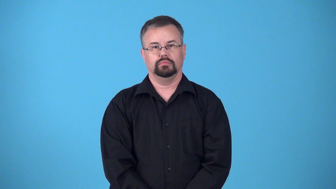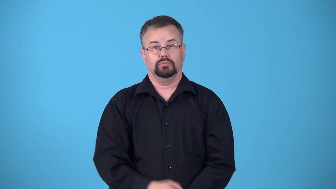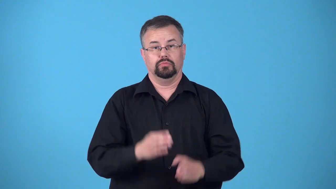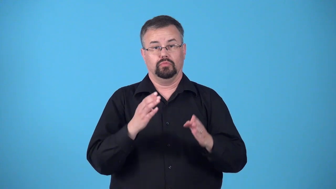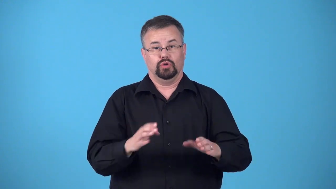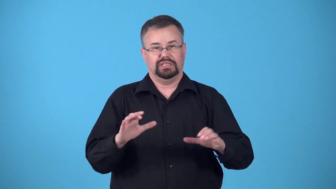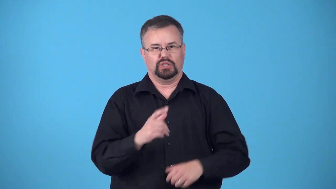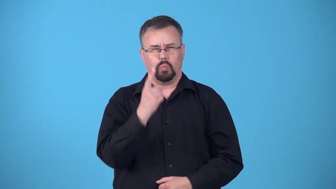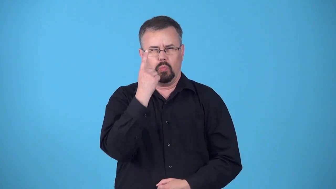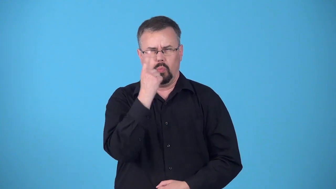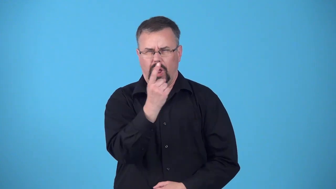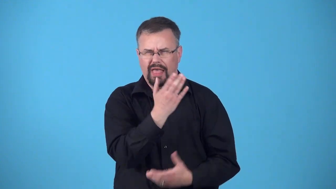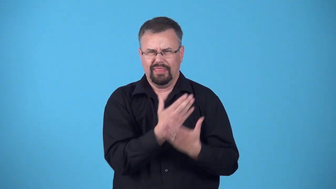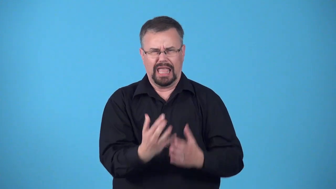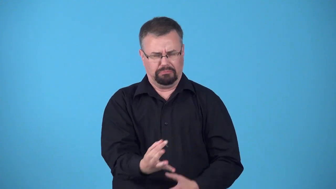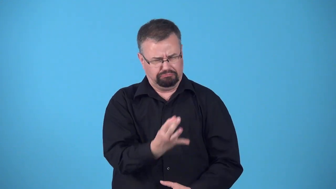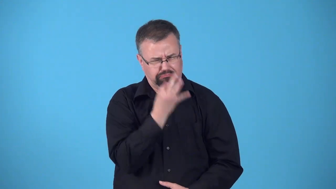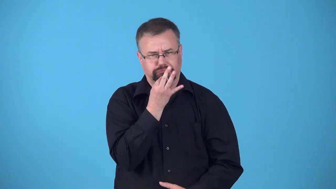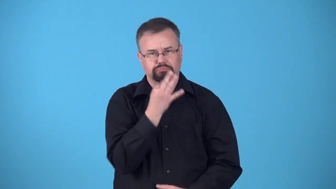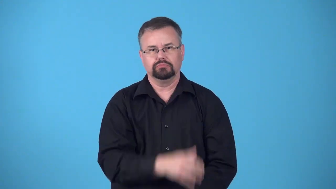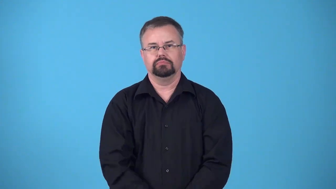one trick pony